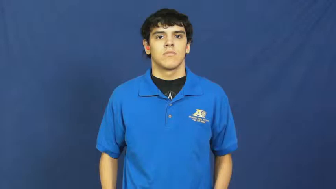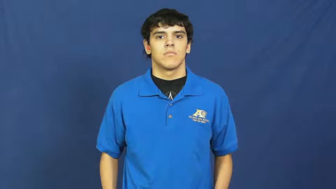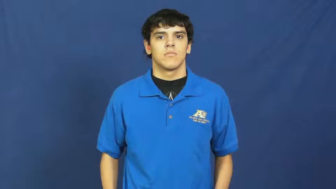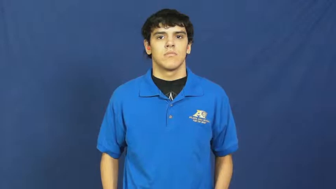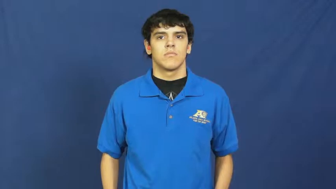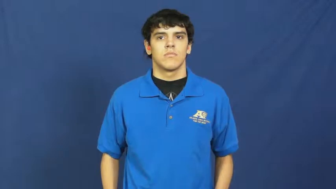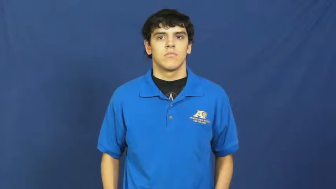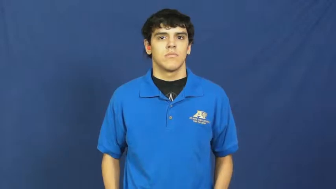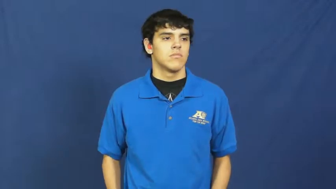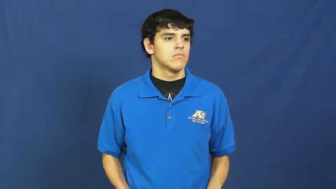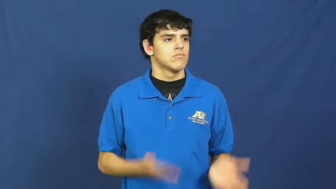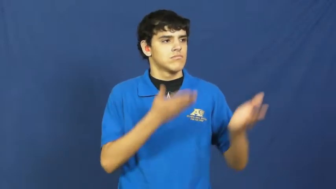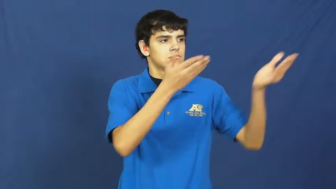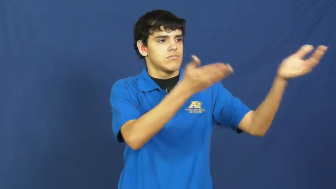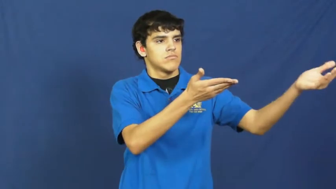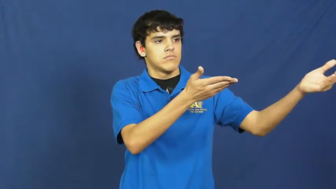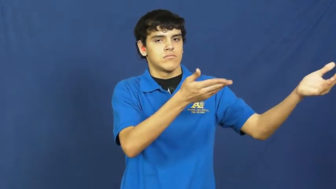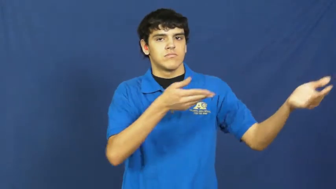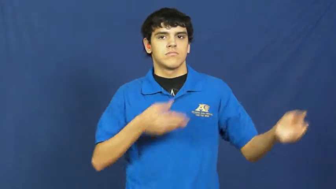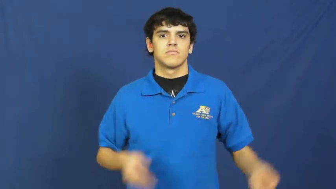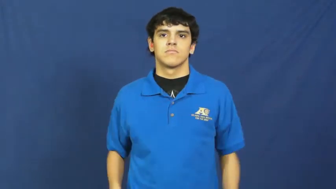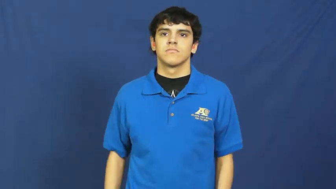suggest,propose,put forth,propound,advance,imply,posit,argue